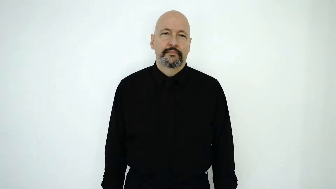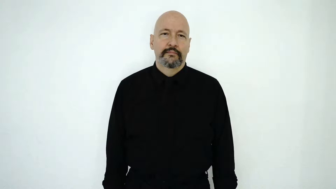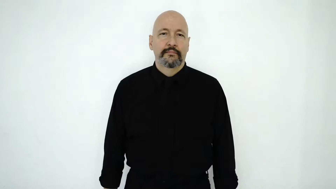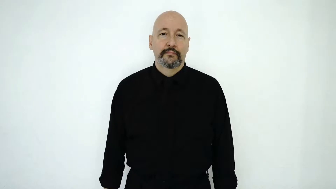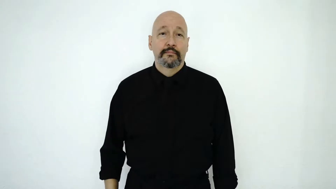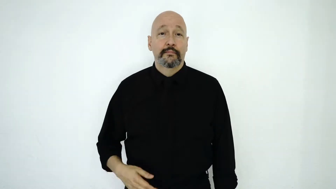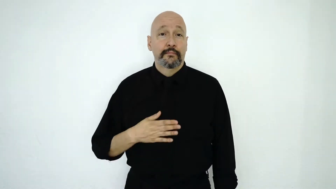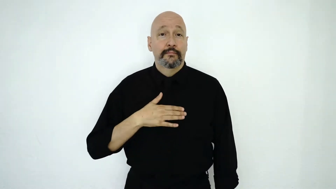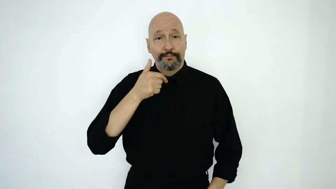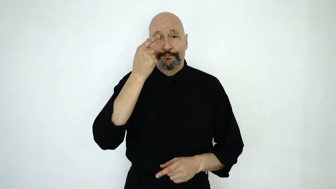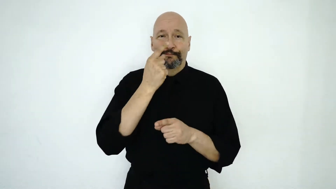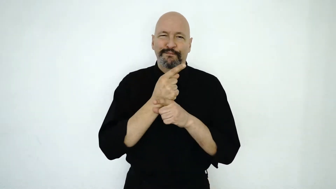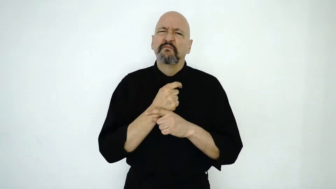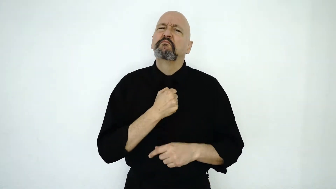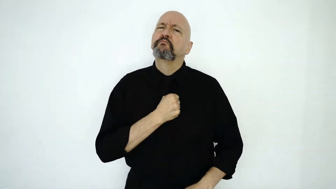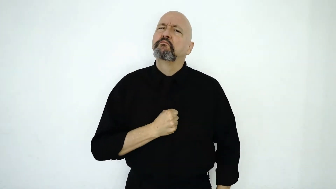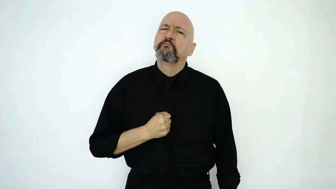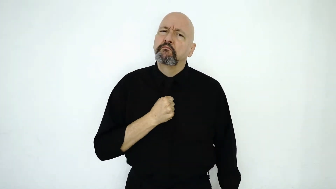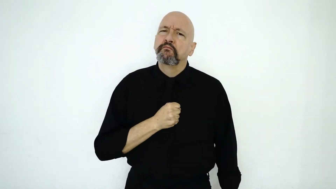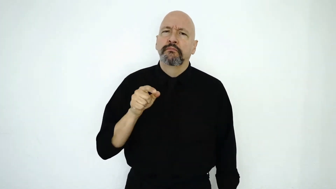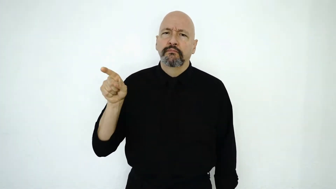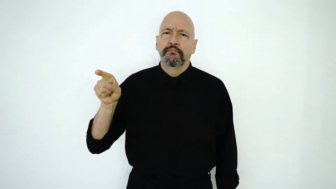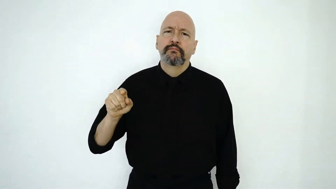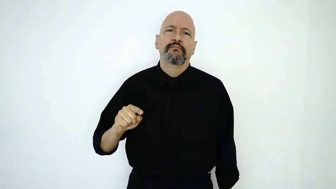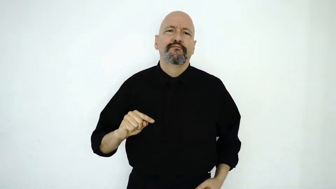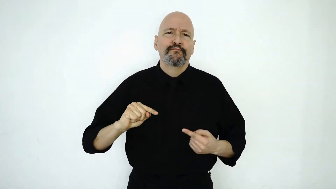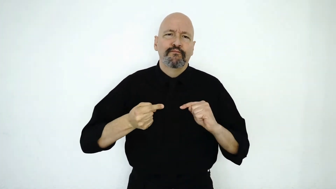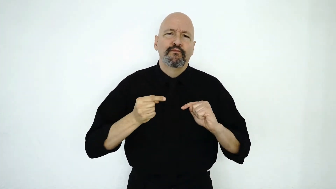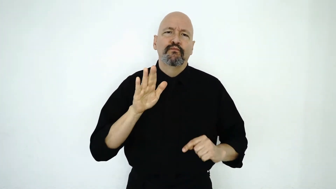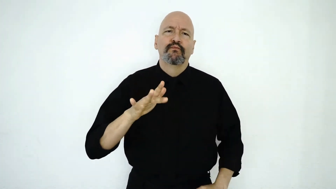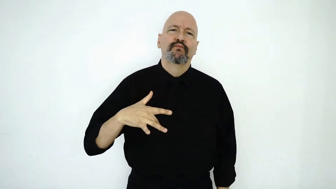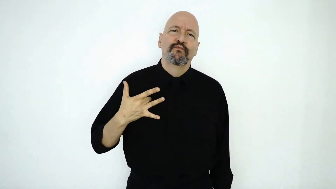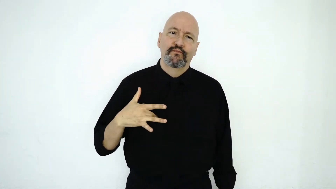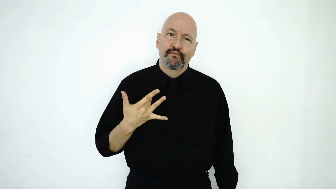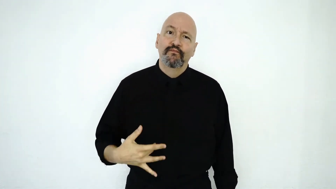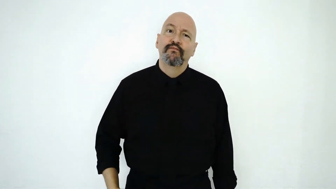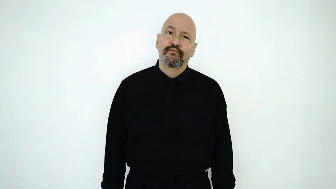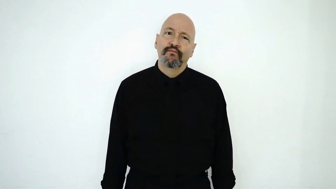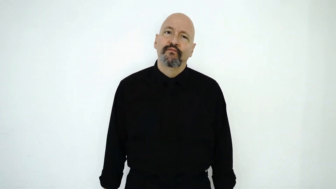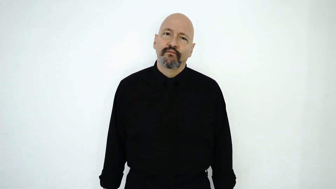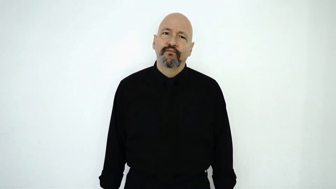MY BROTHER SORRY HE HURT YOUR FEELINGS.